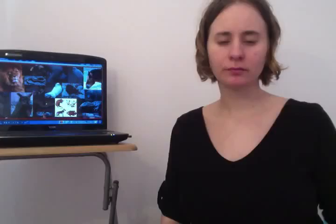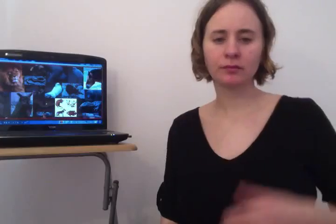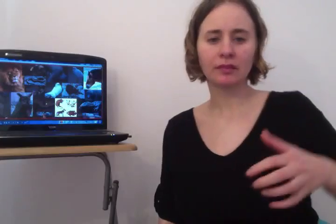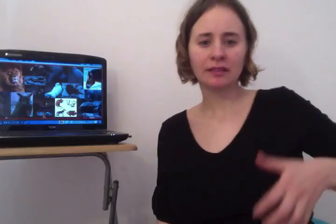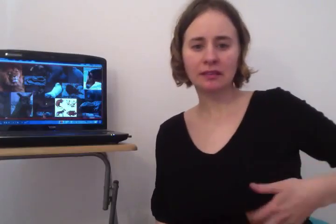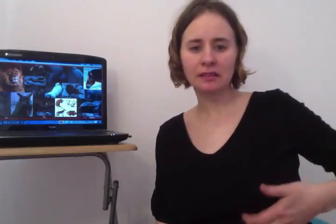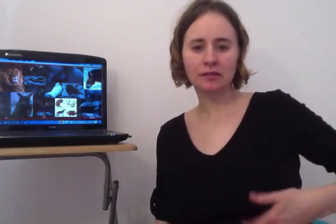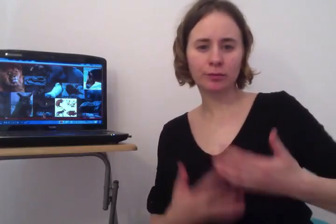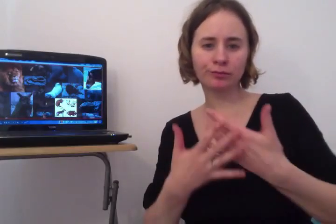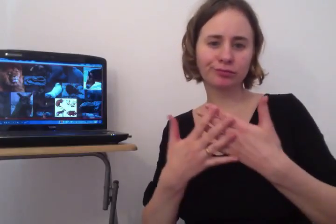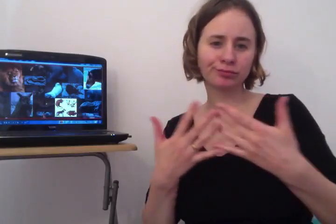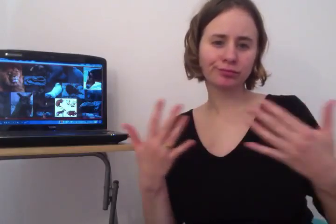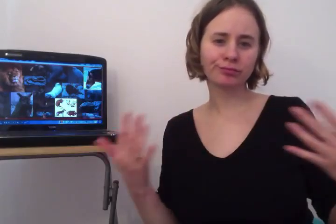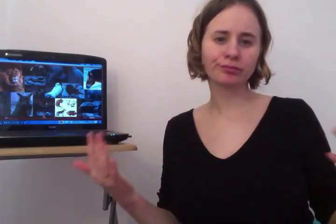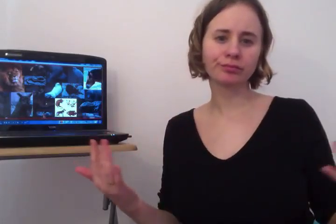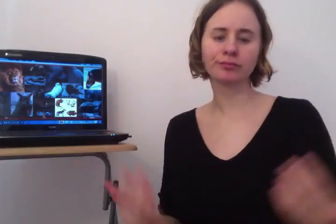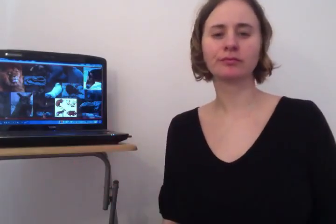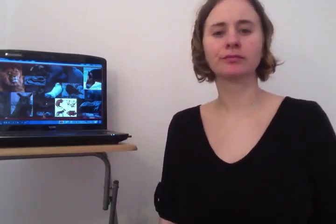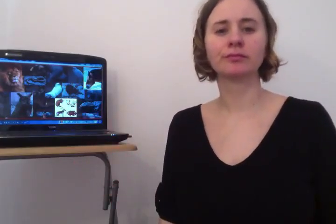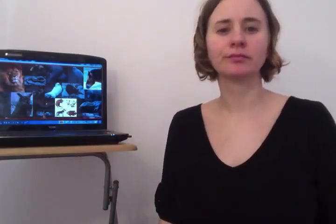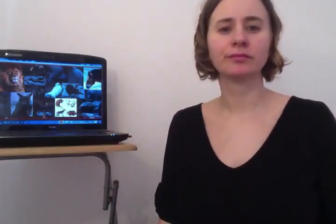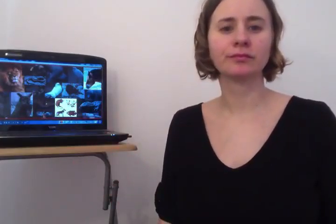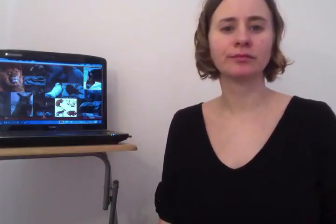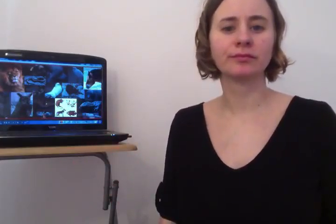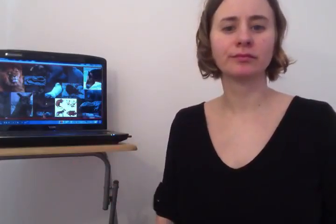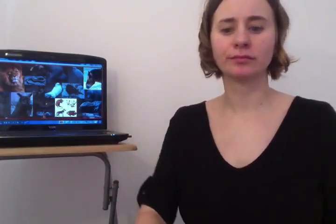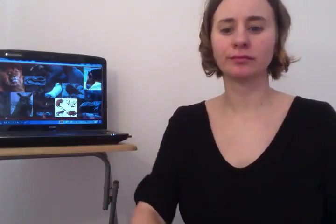animal